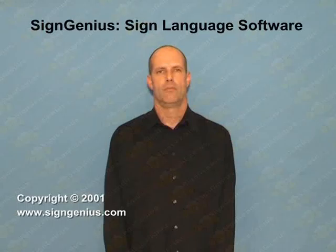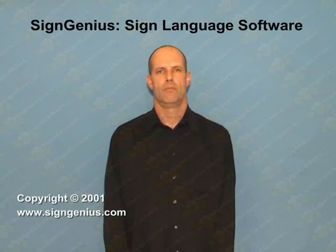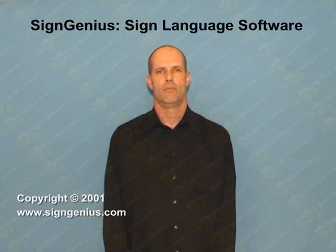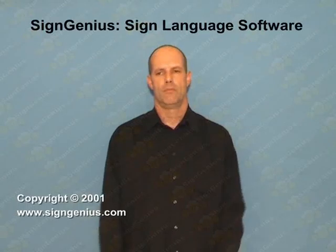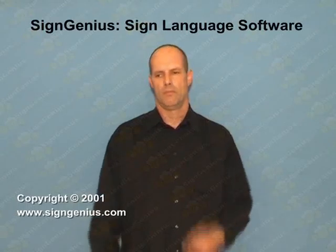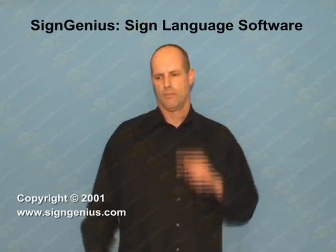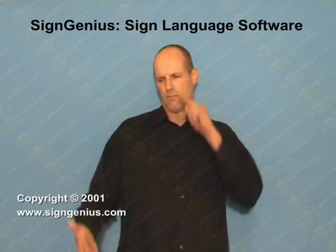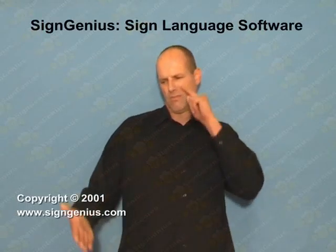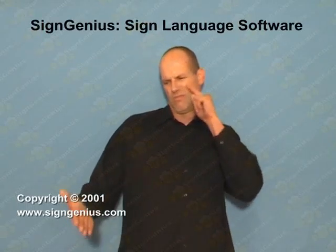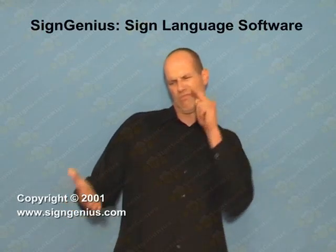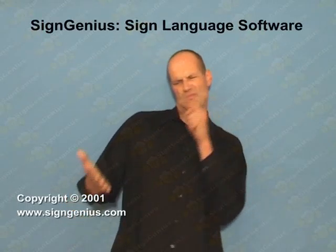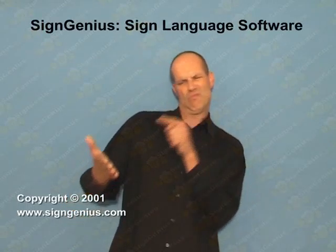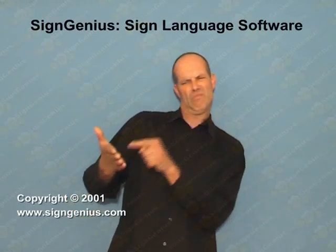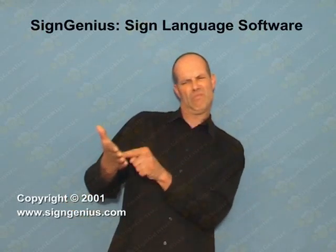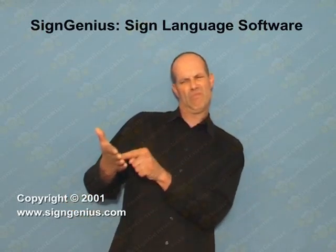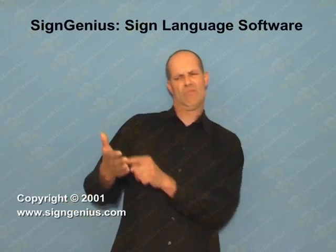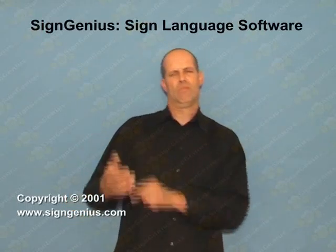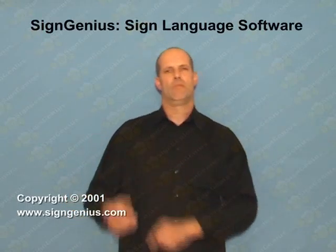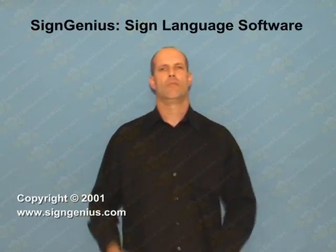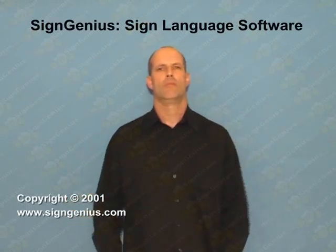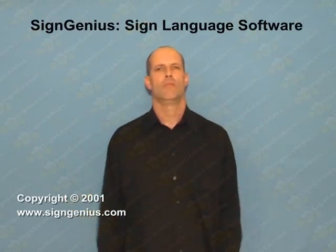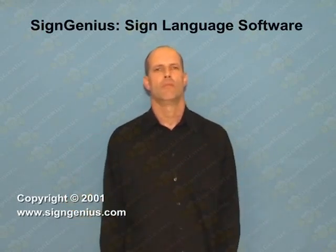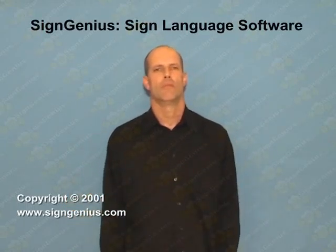NOTABLE